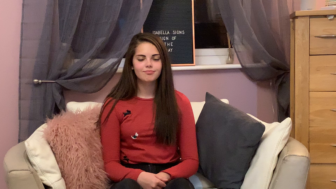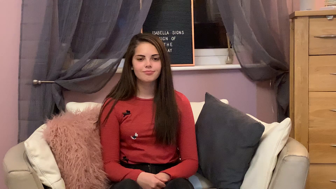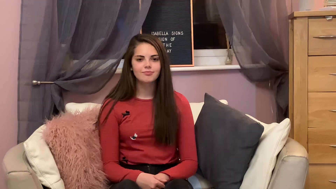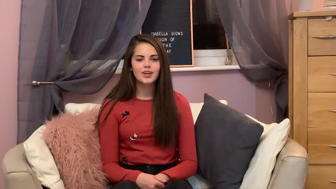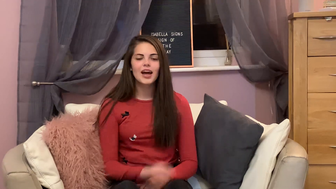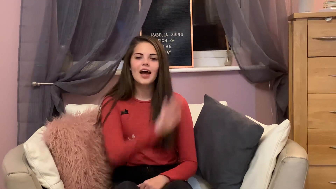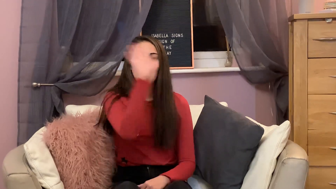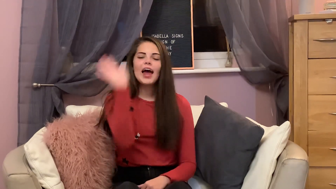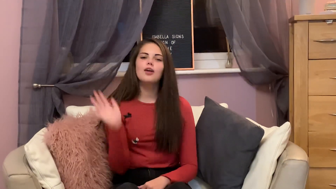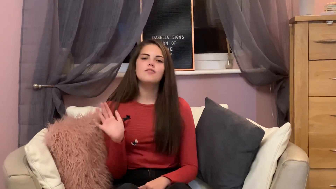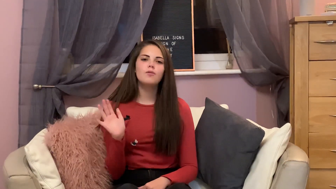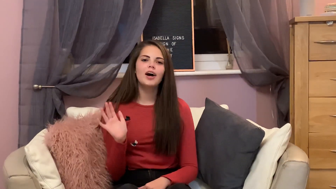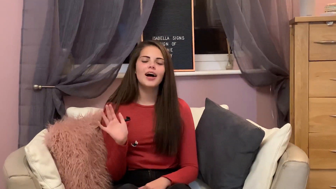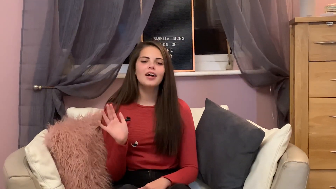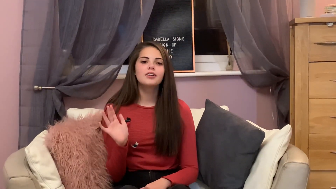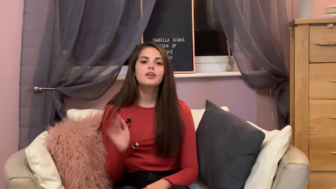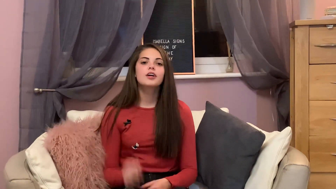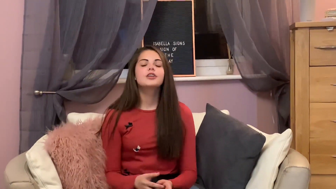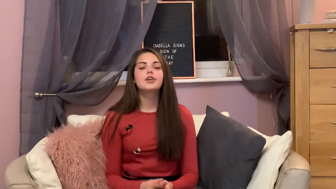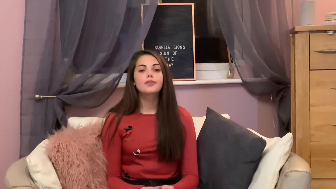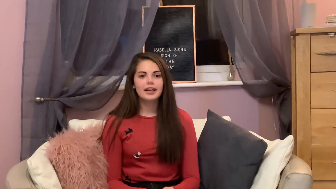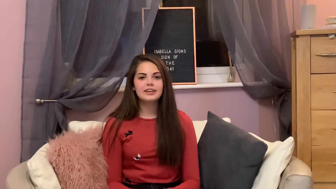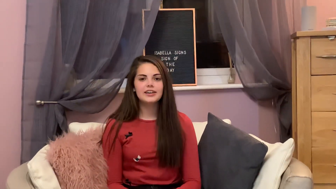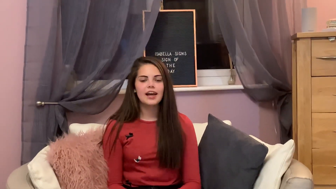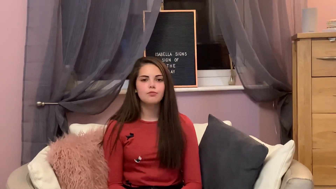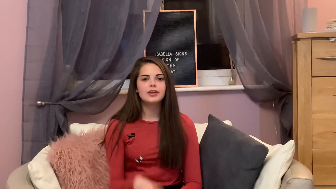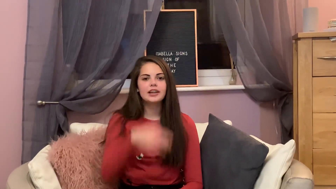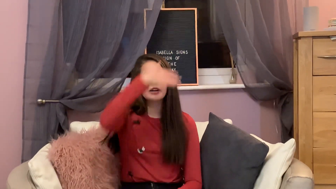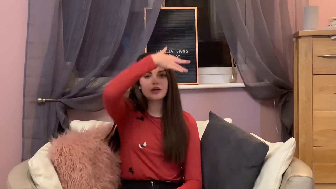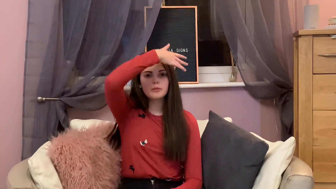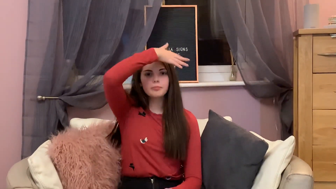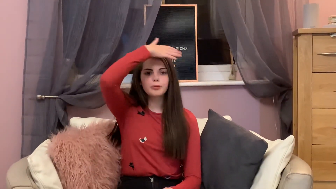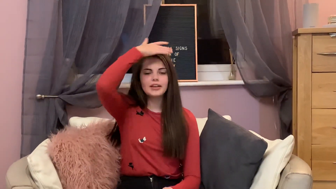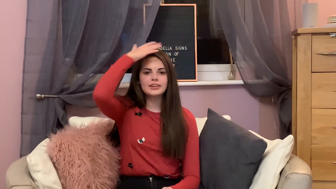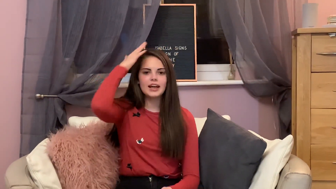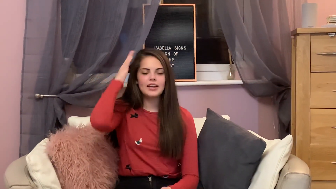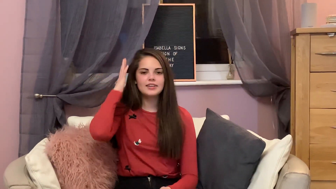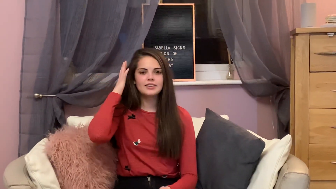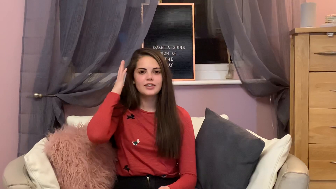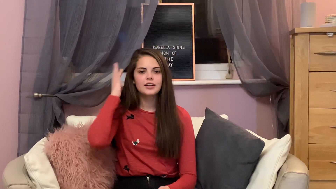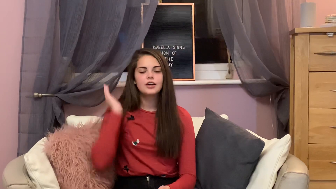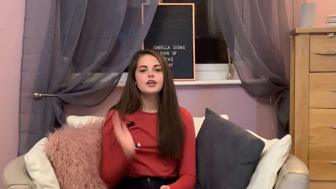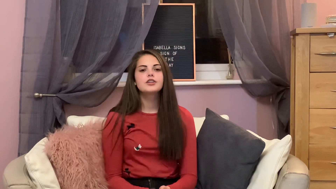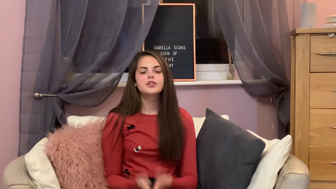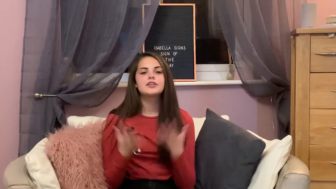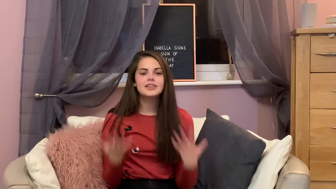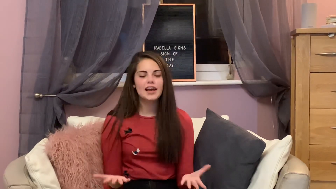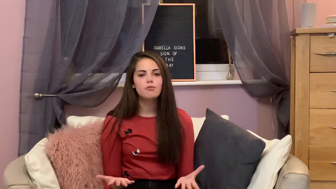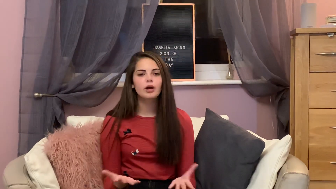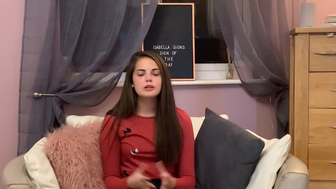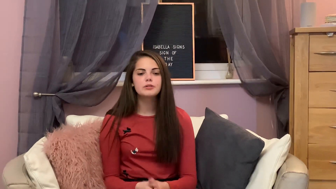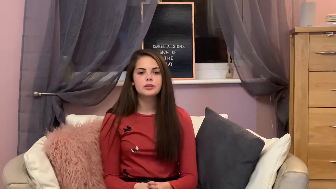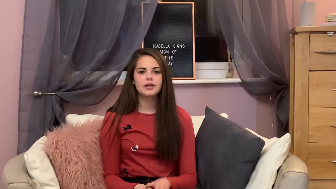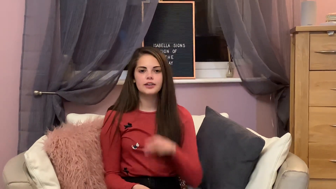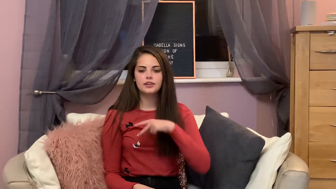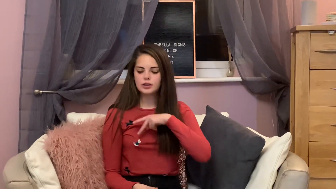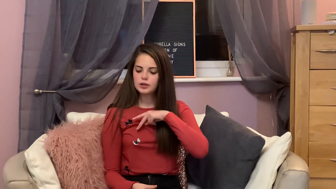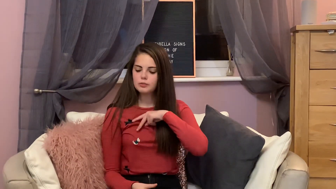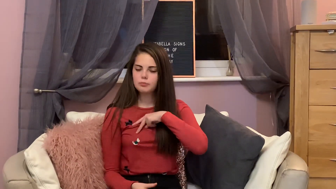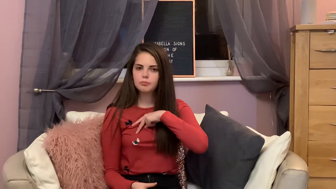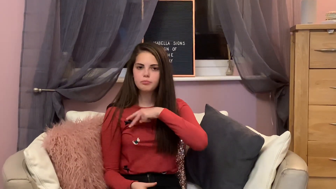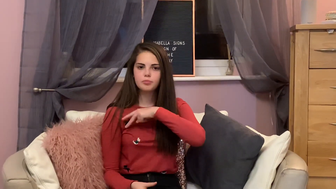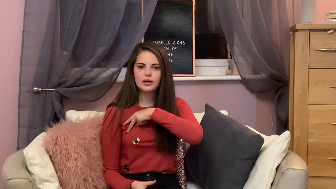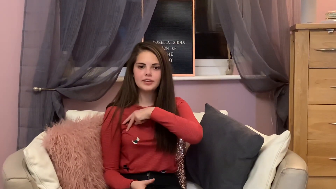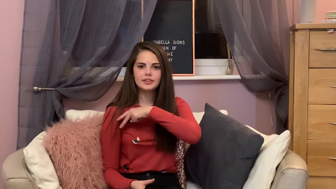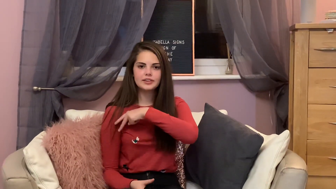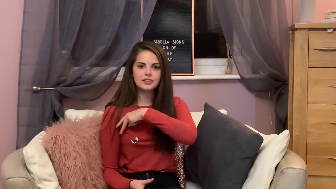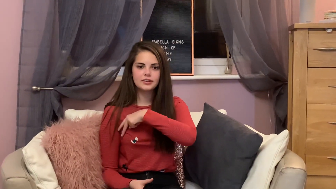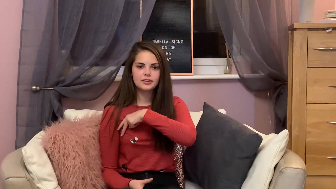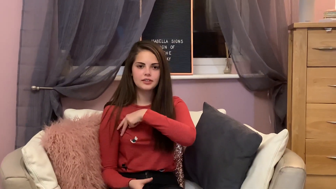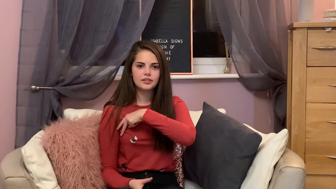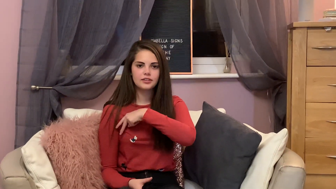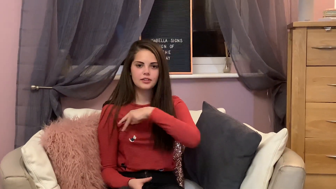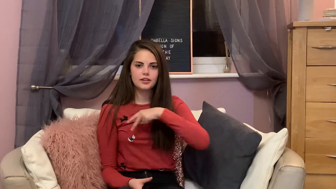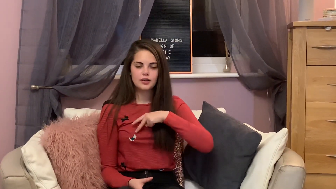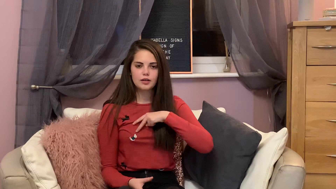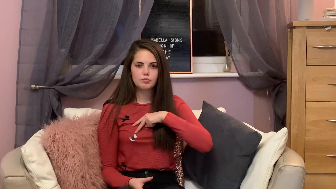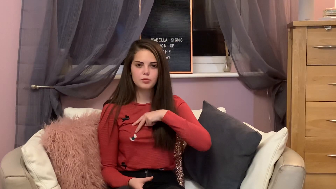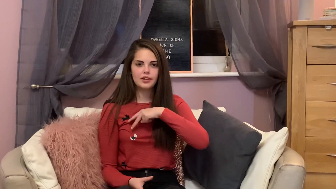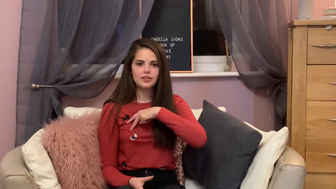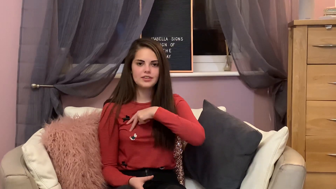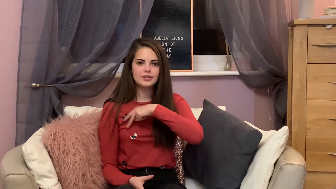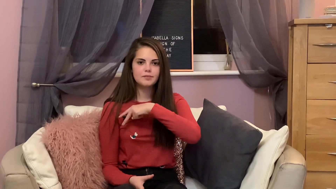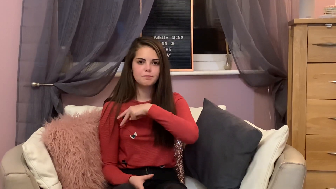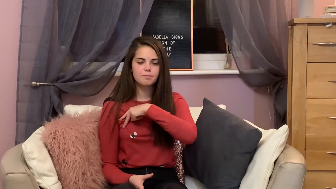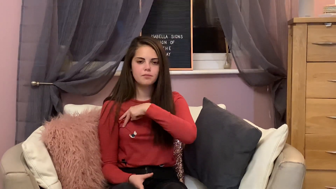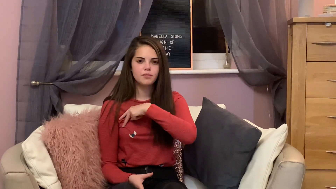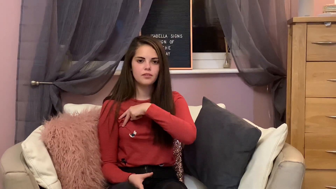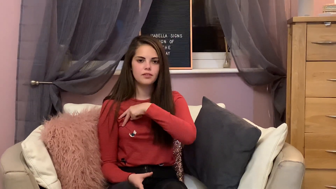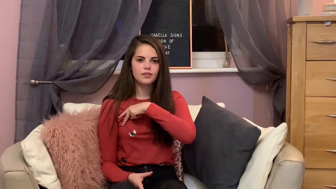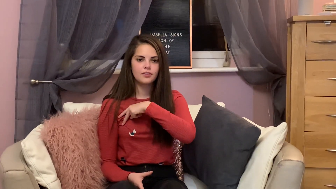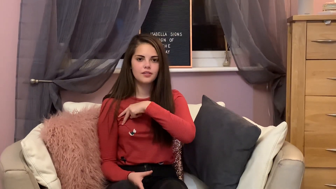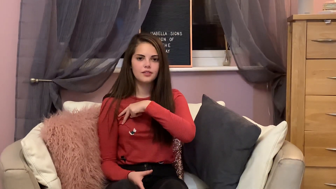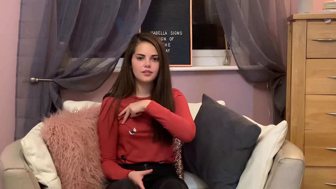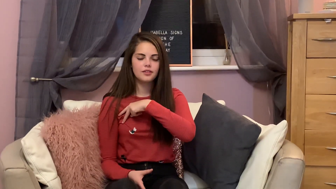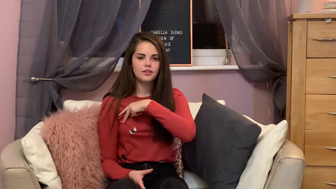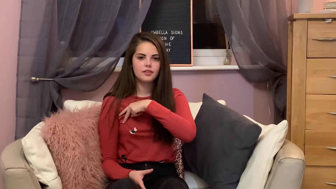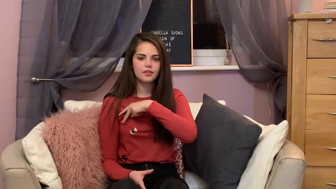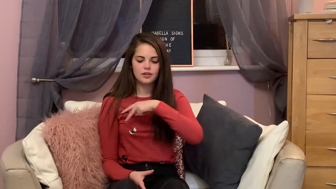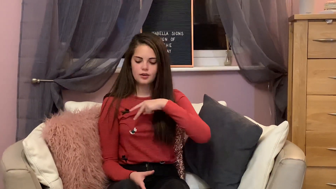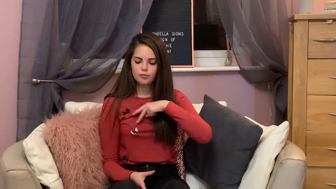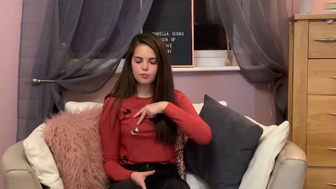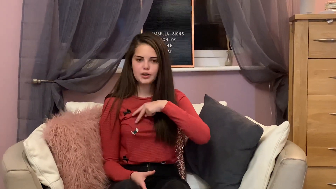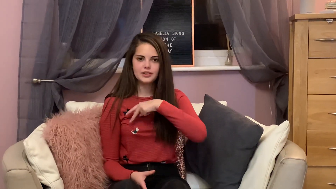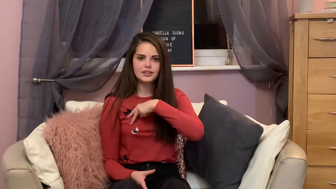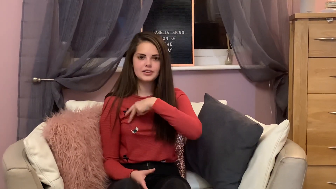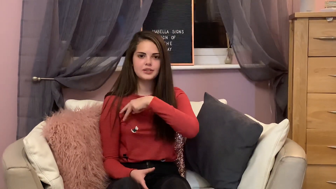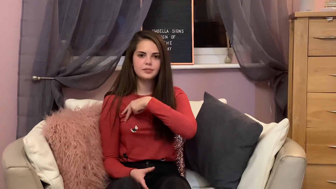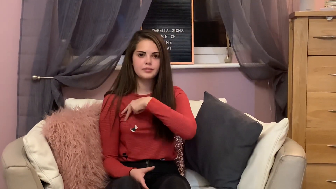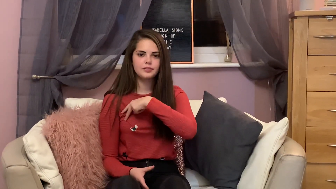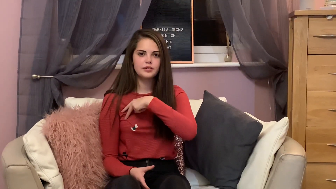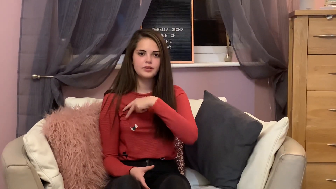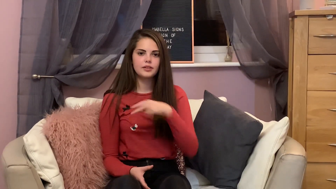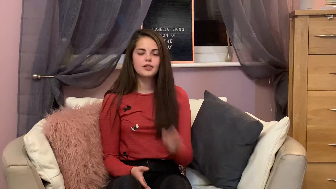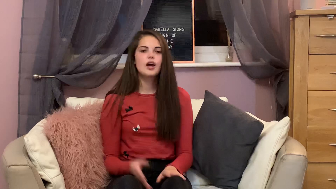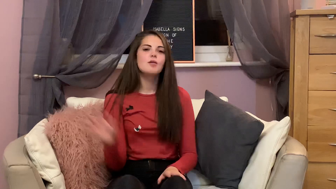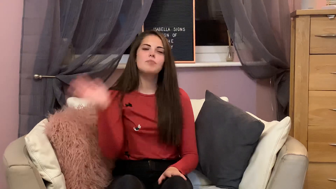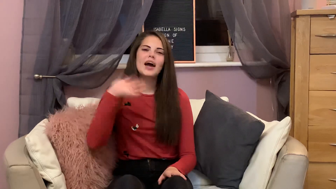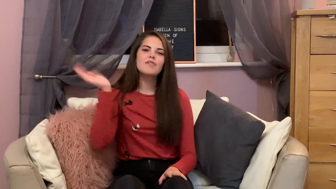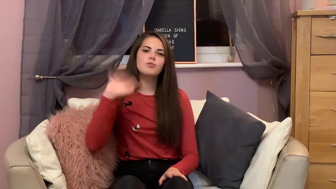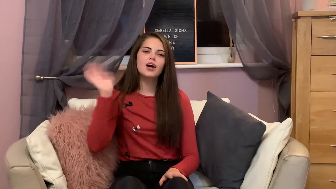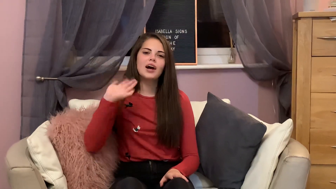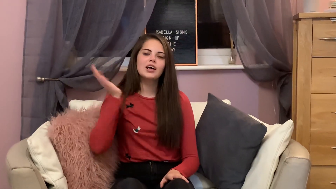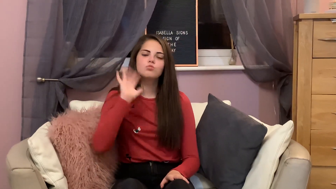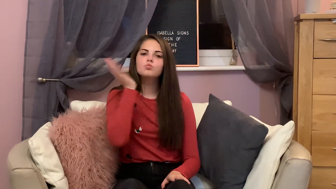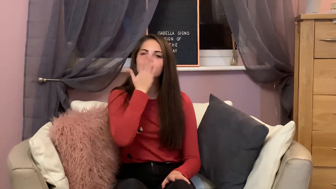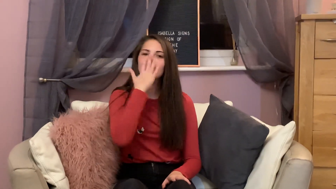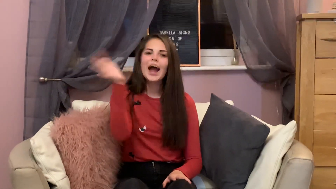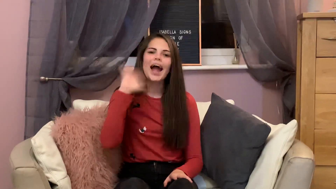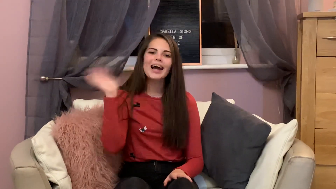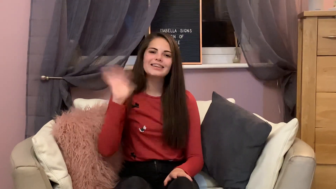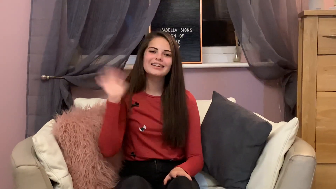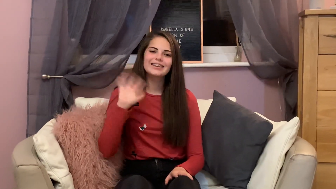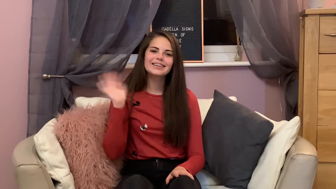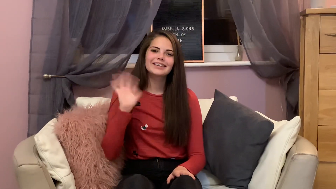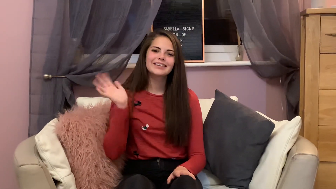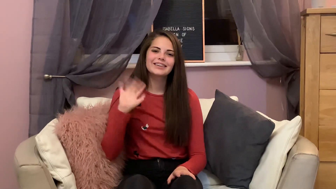Prince